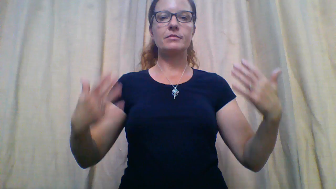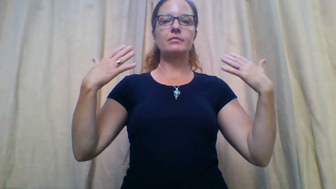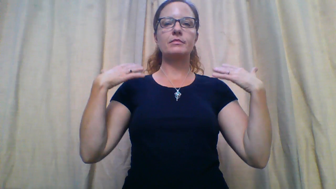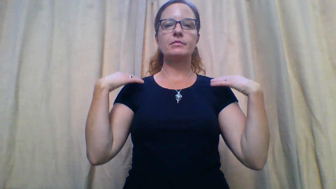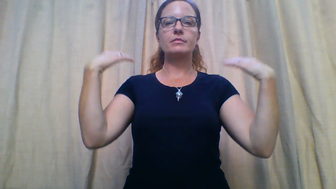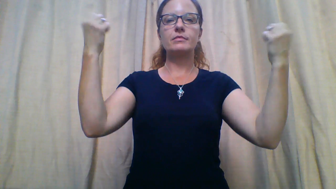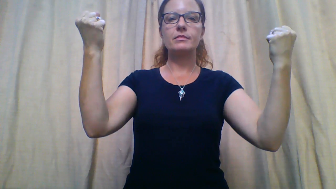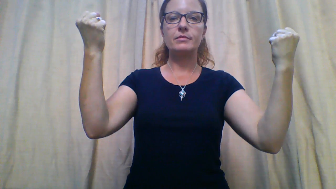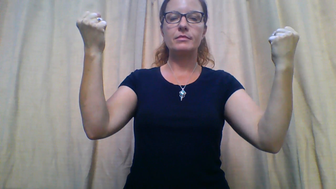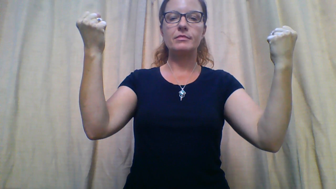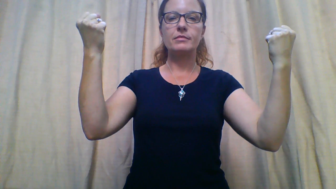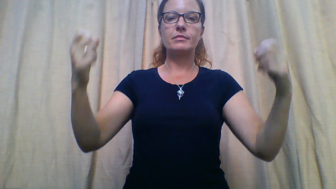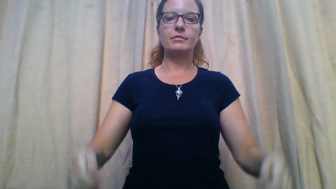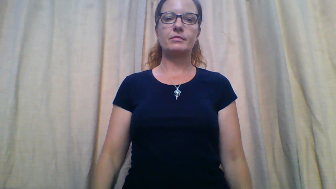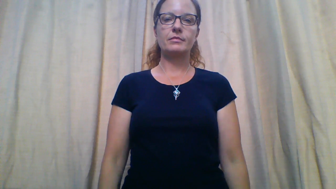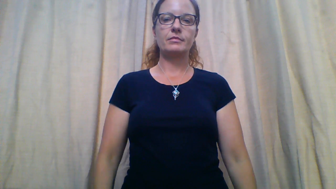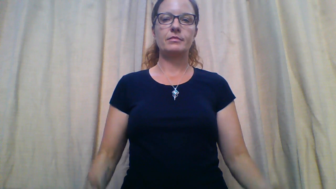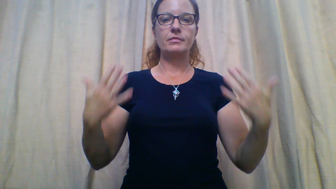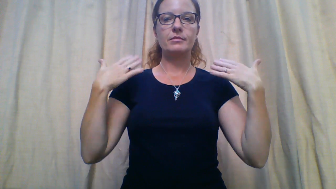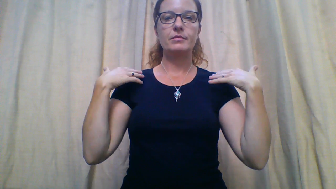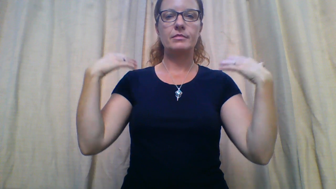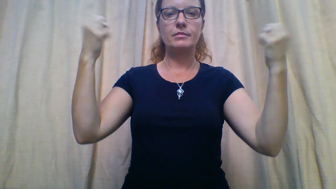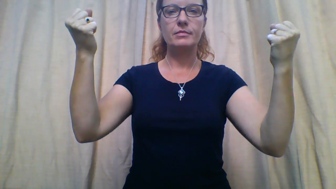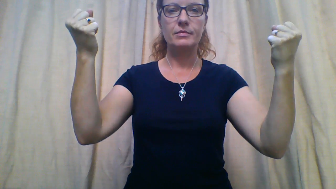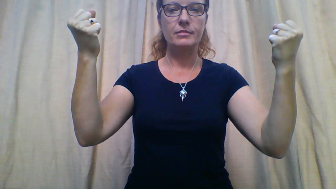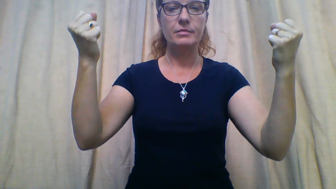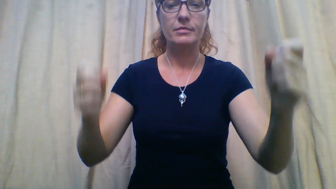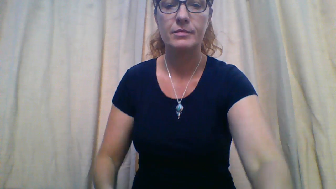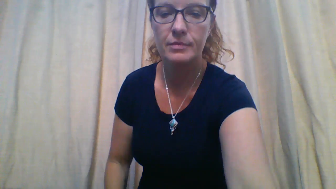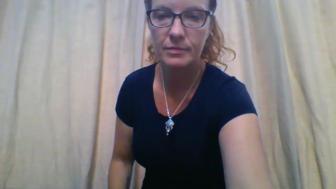Healthy